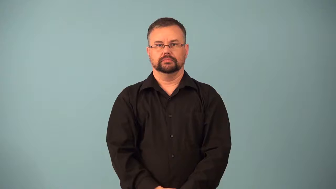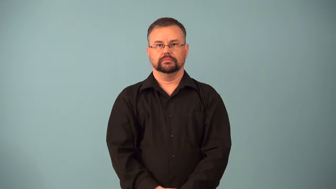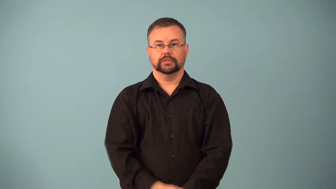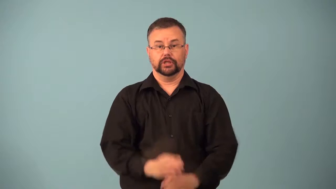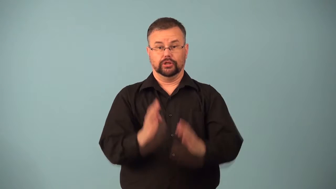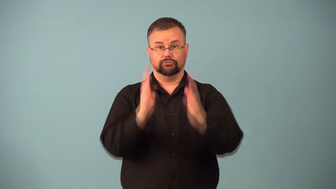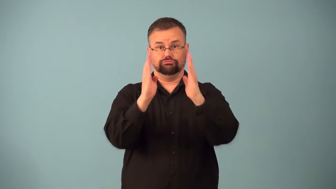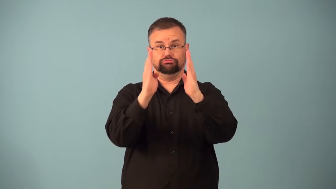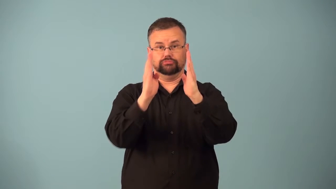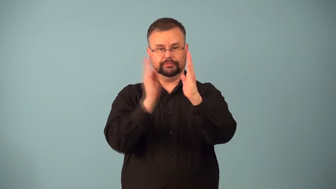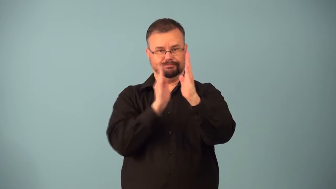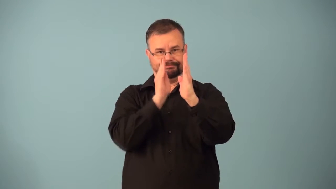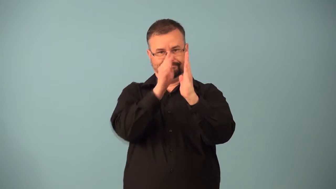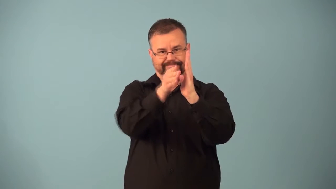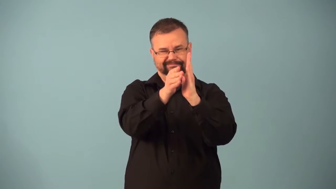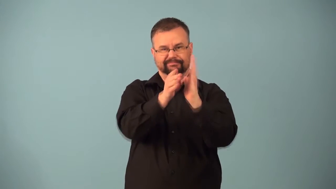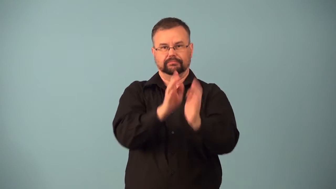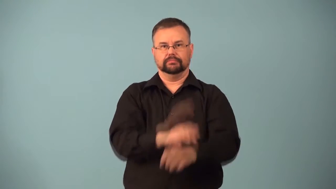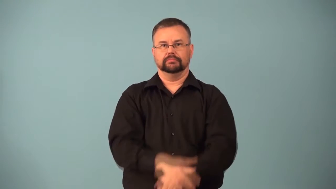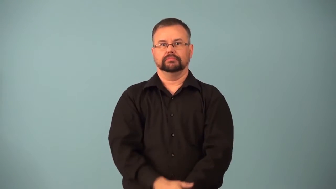median-road